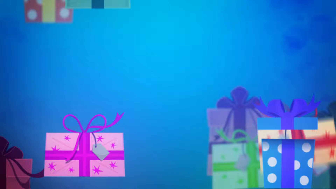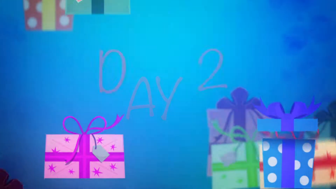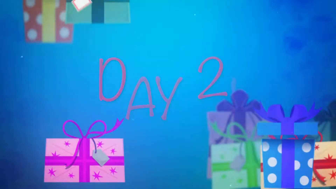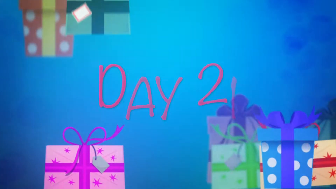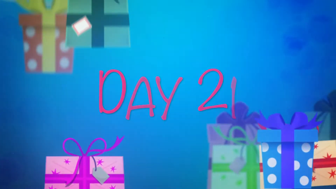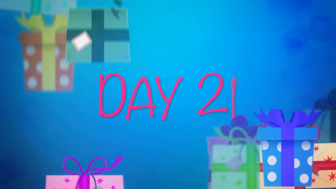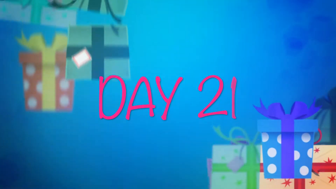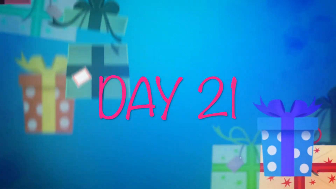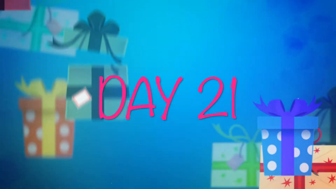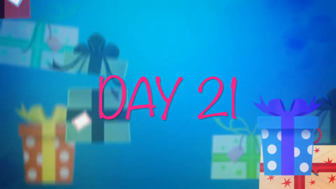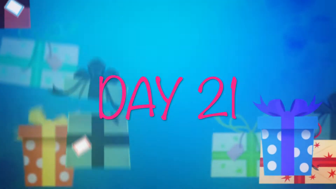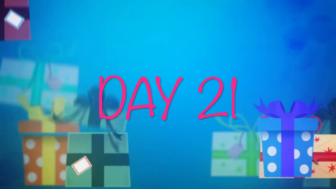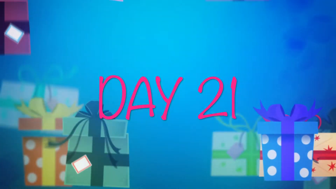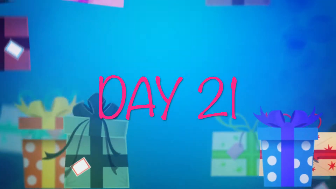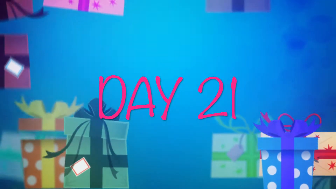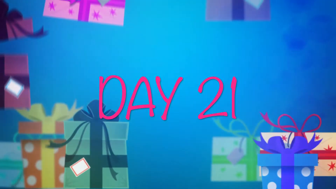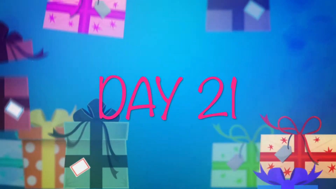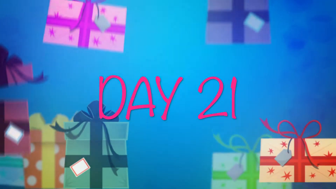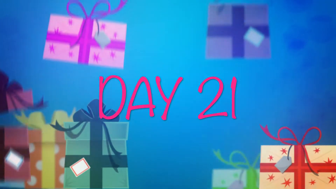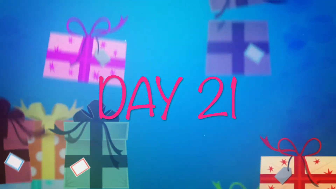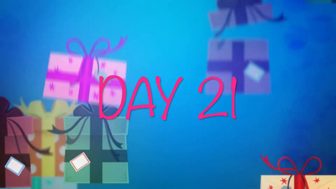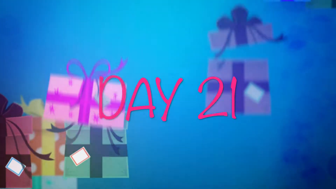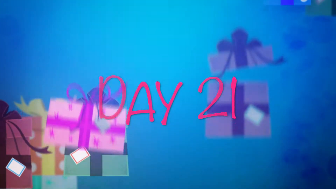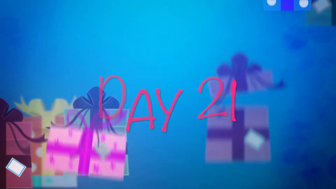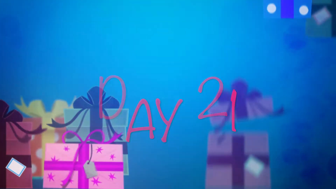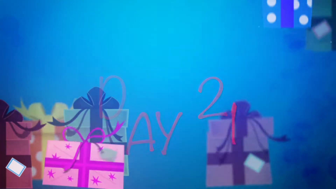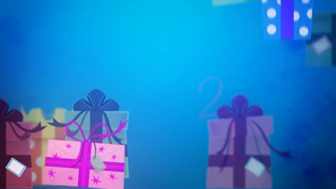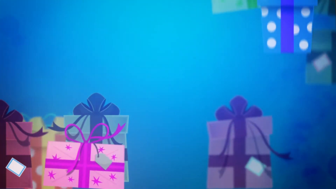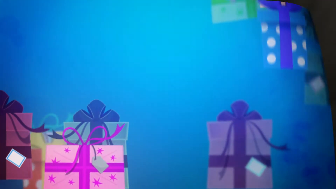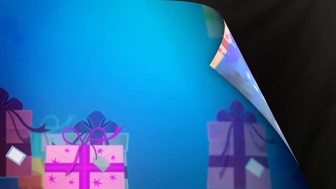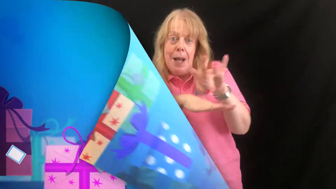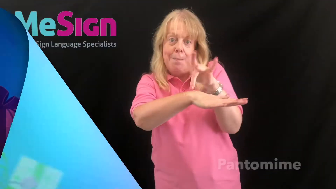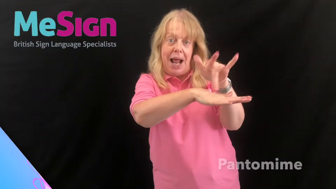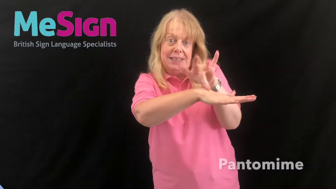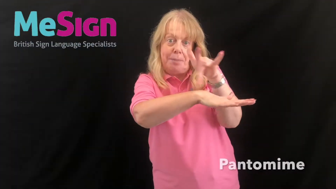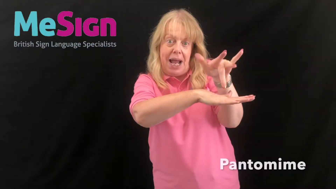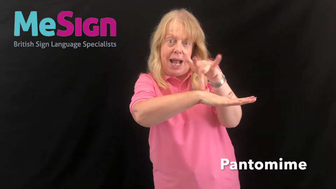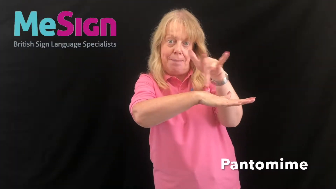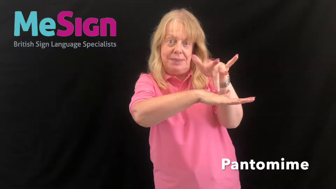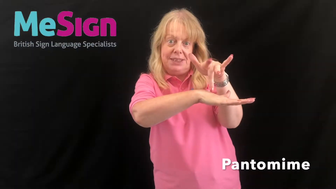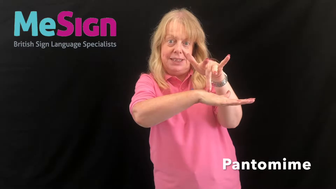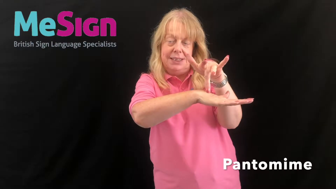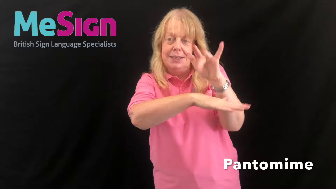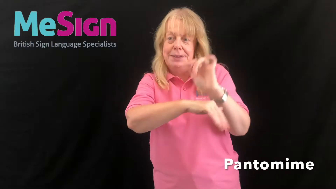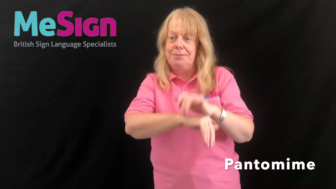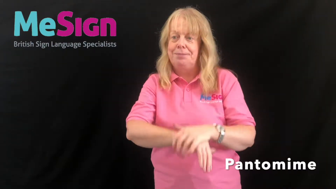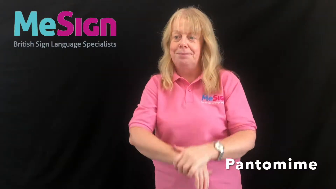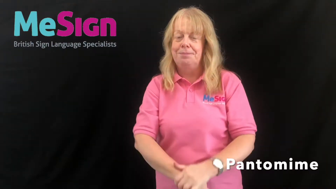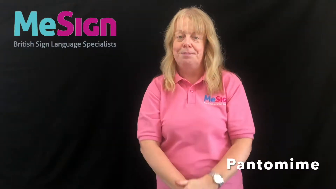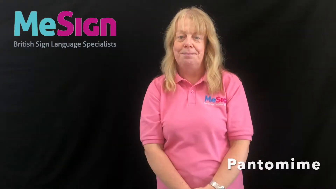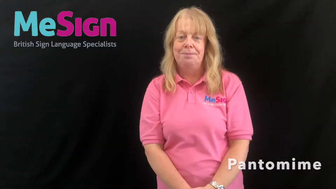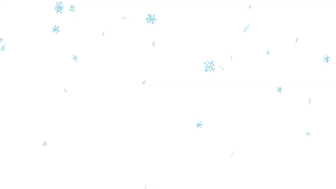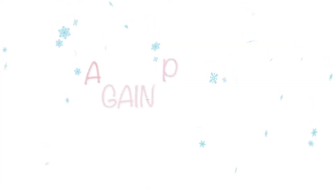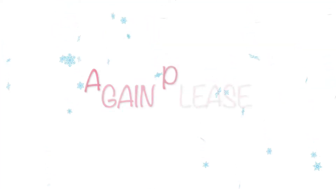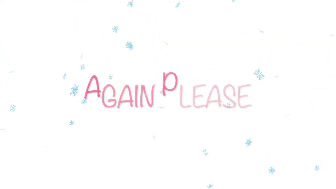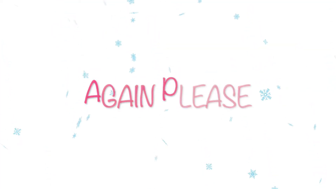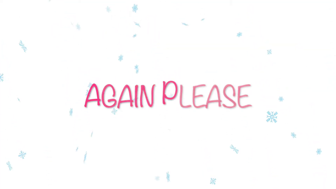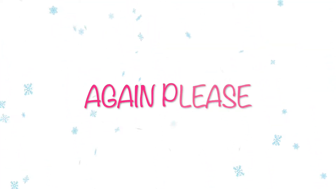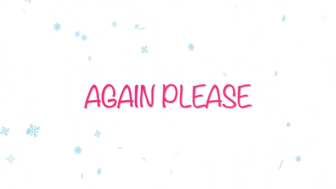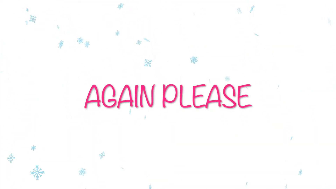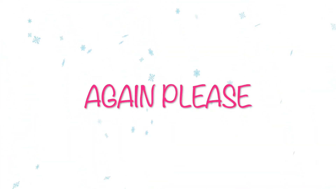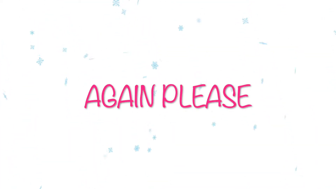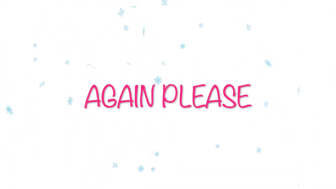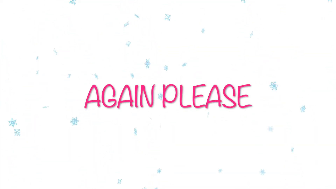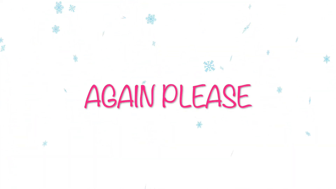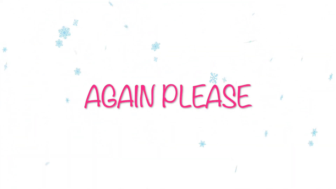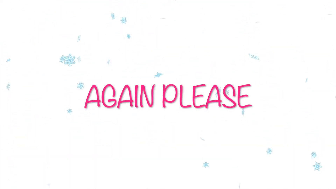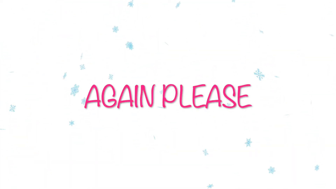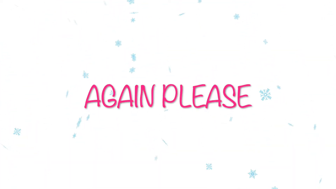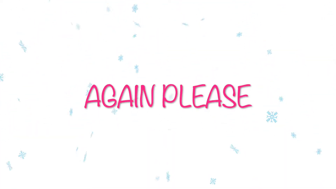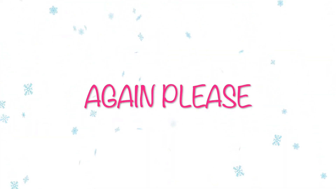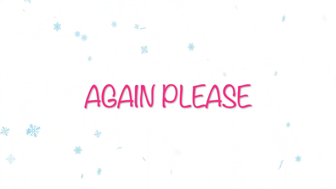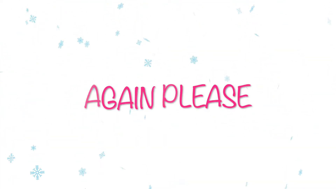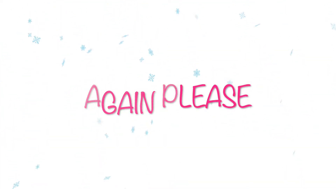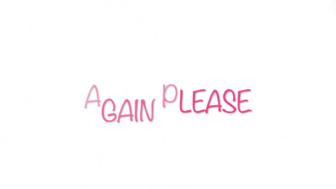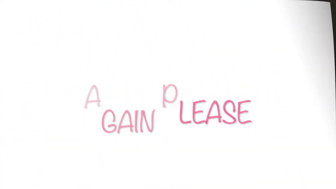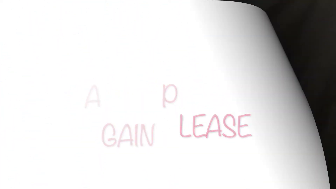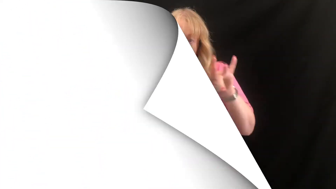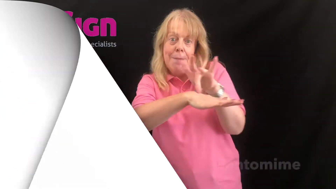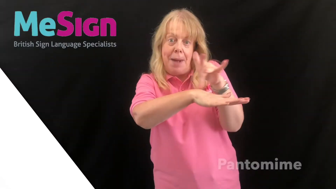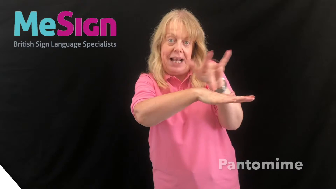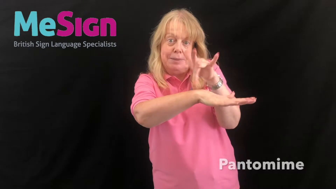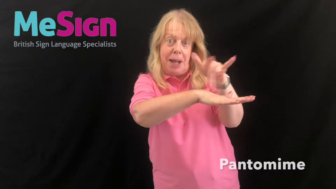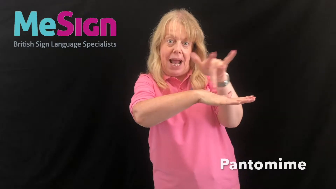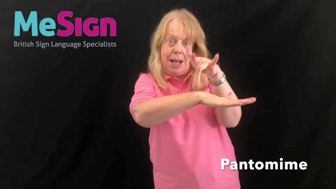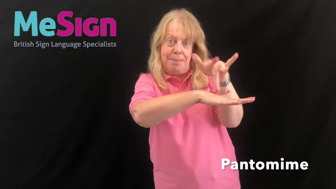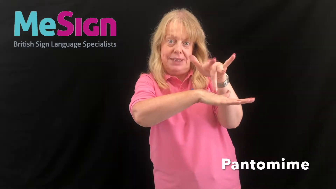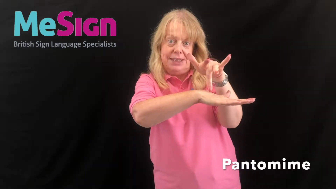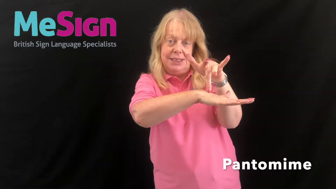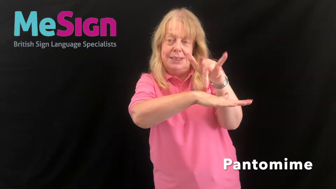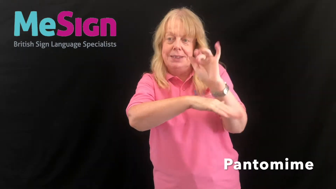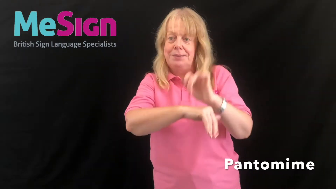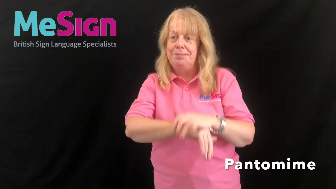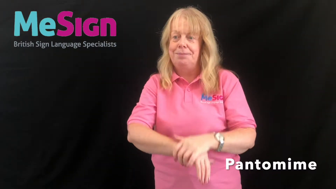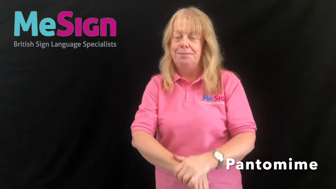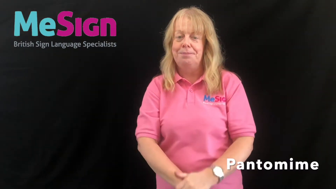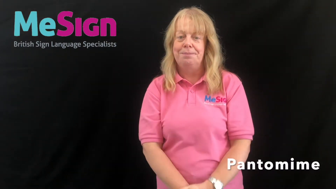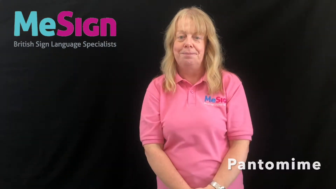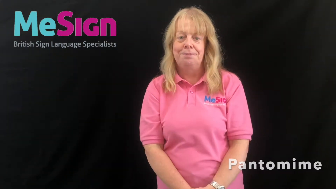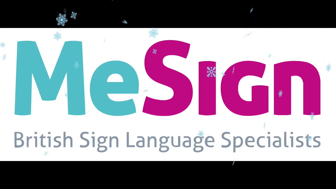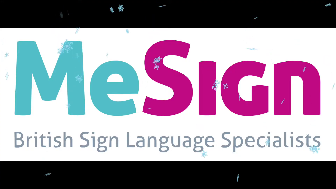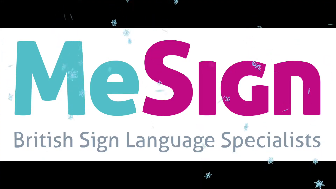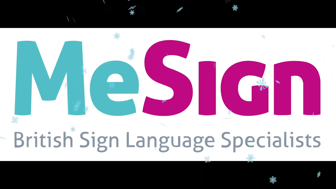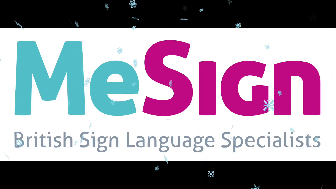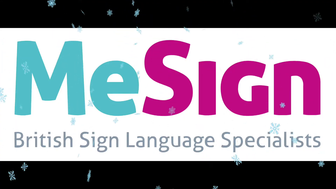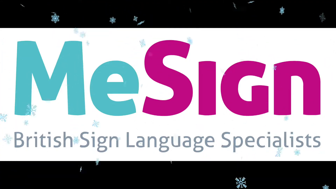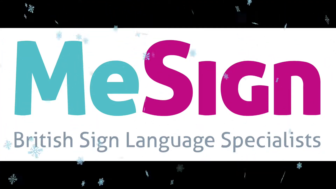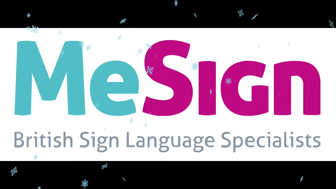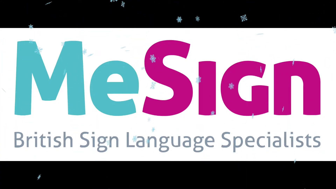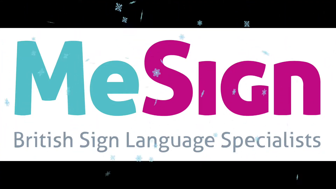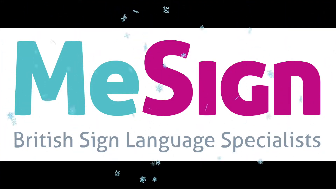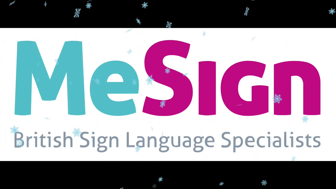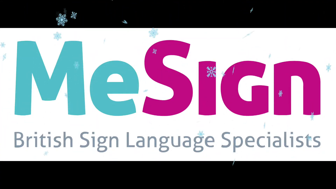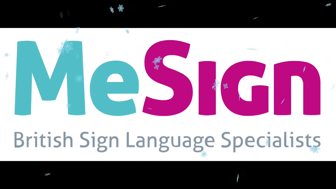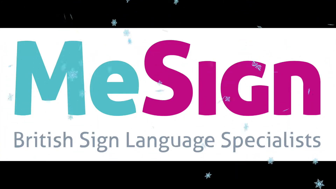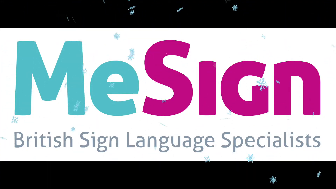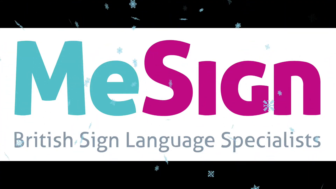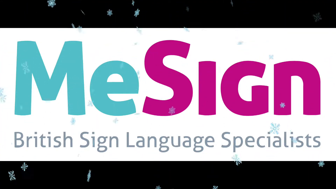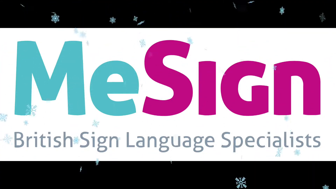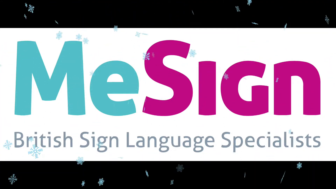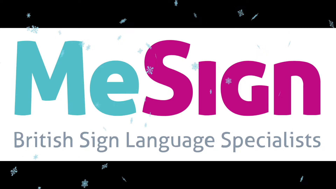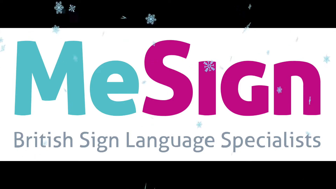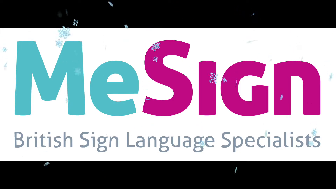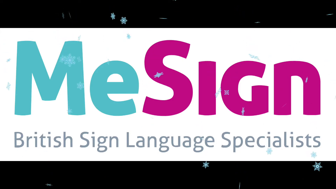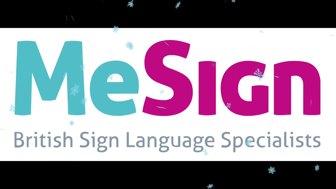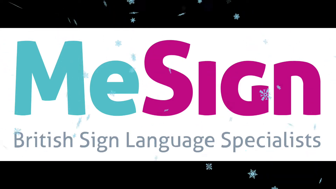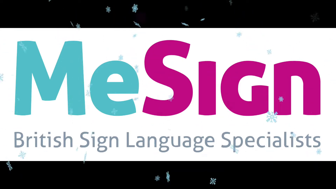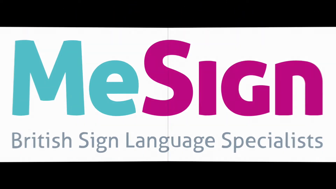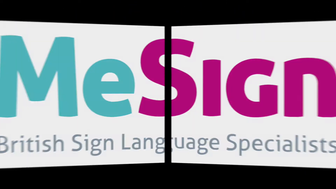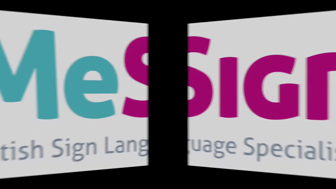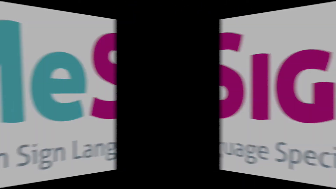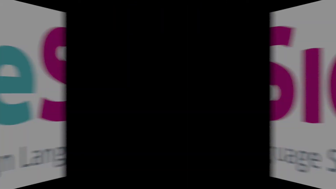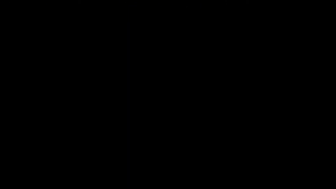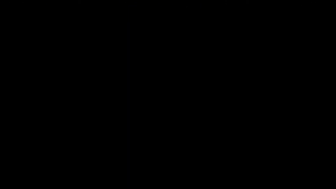Pantomime